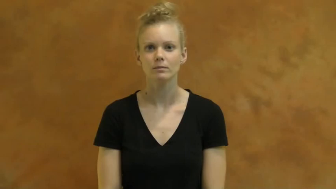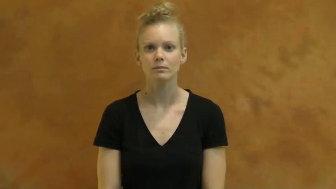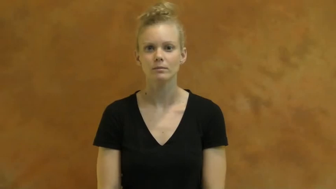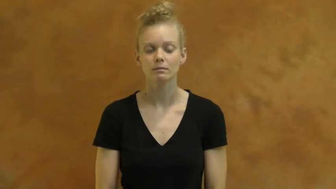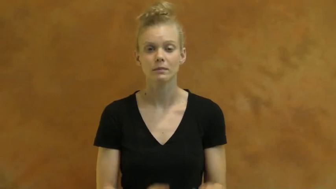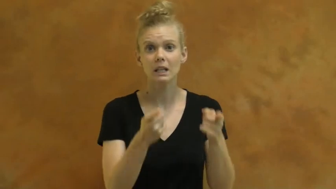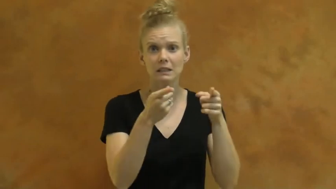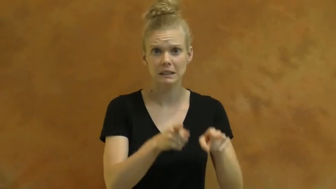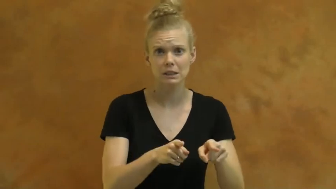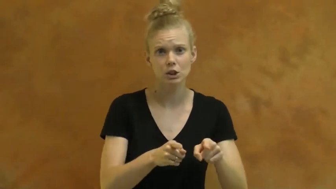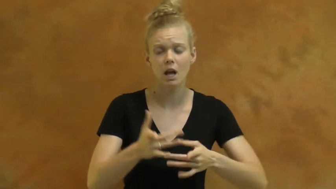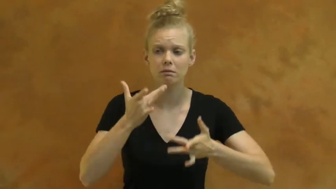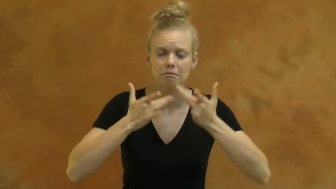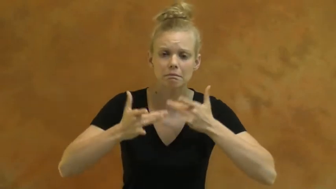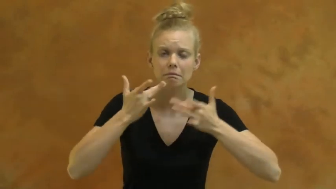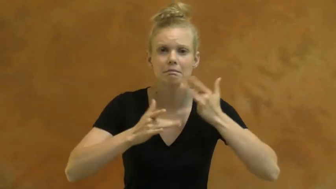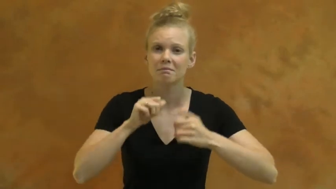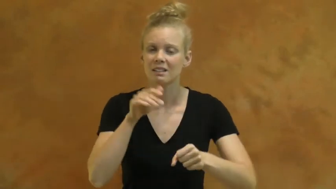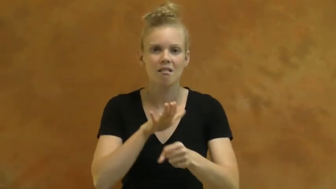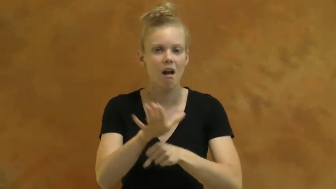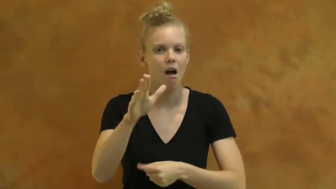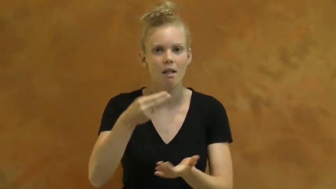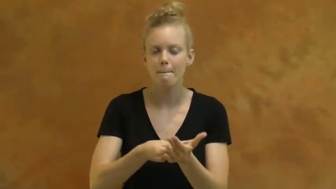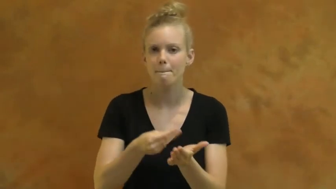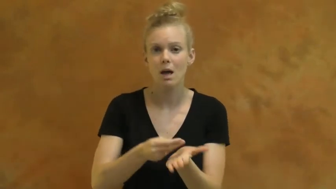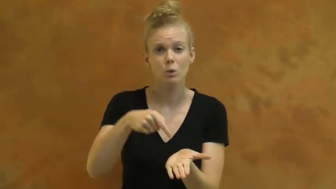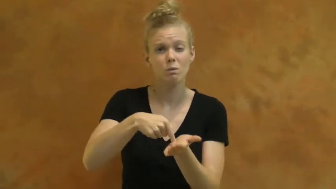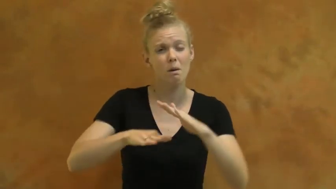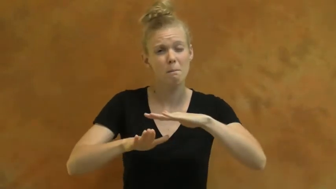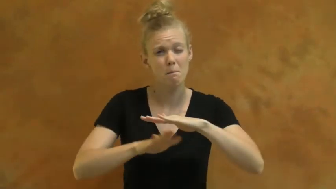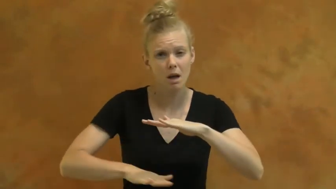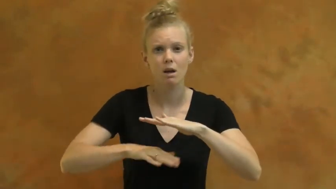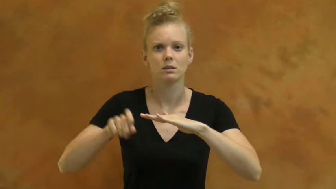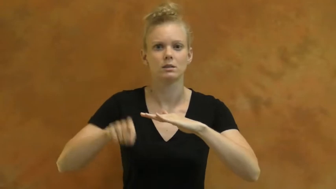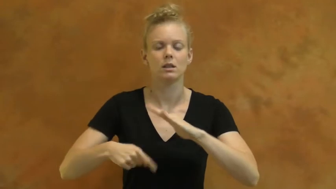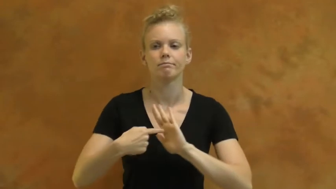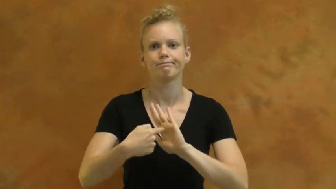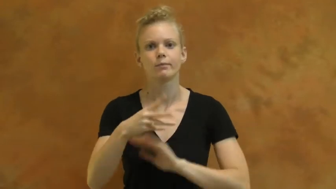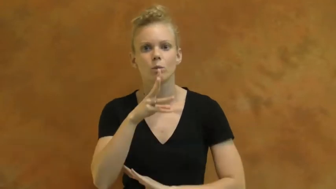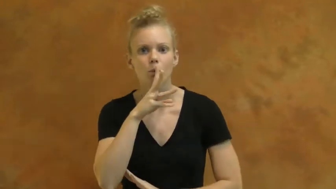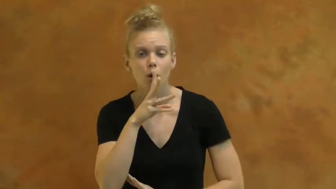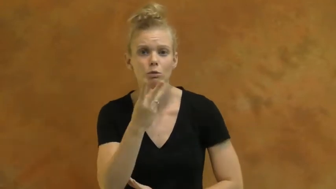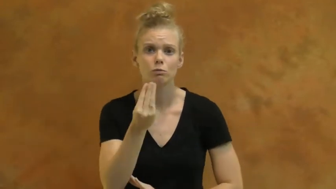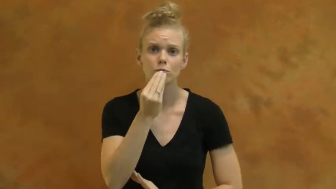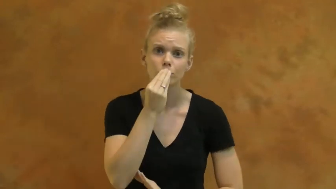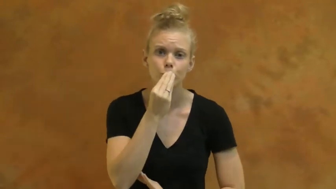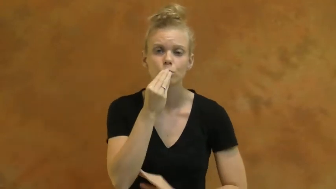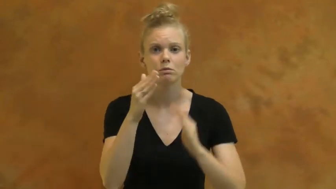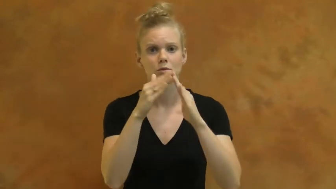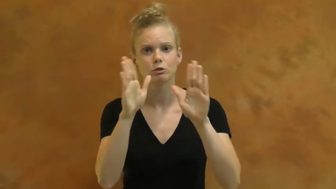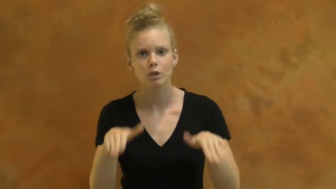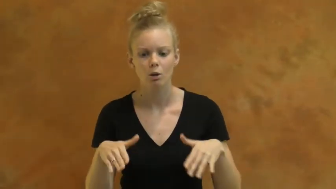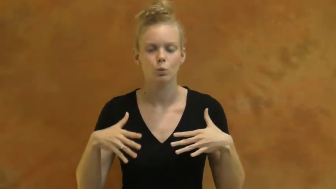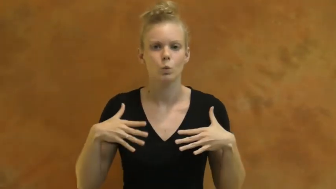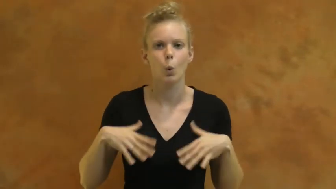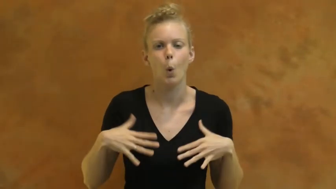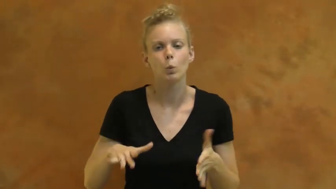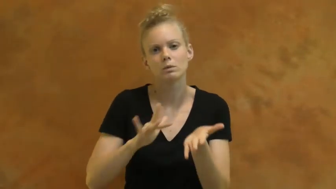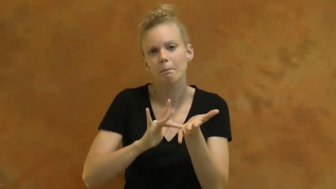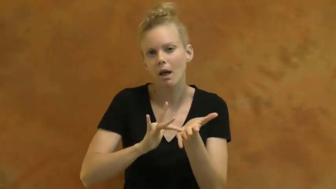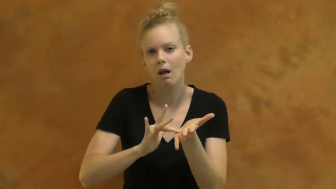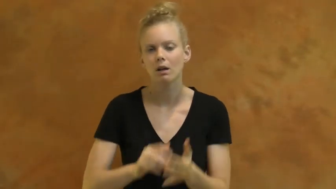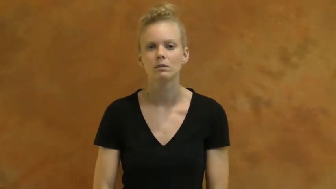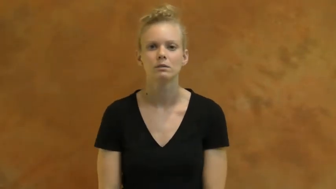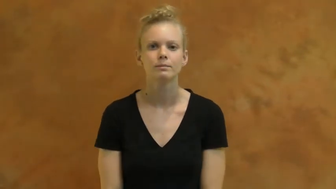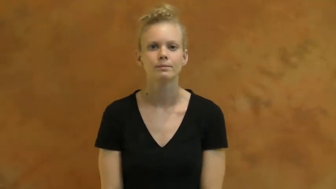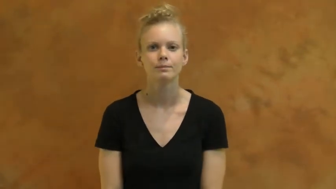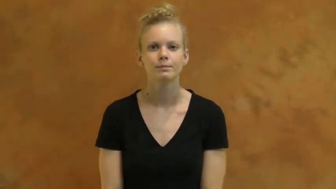poverty